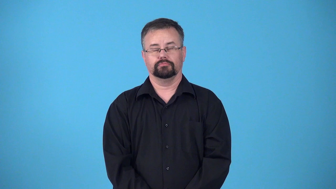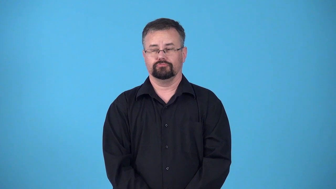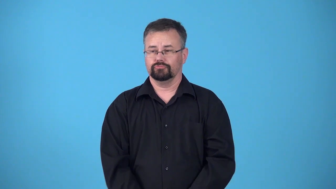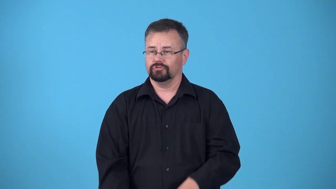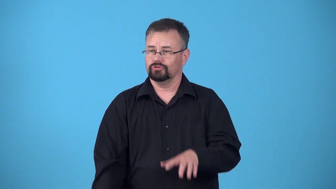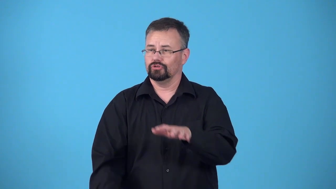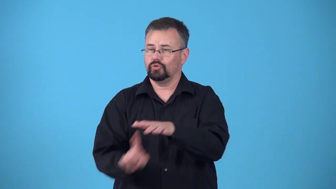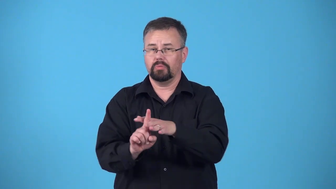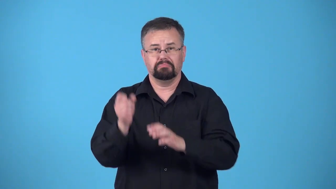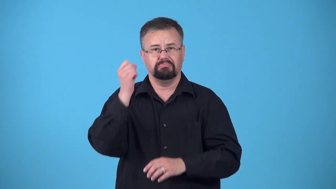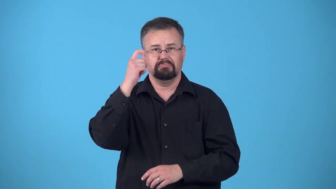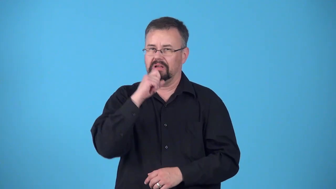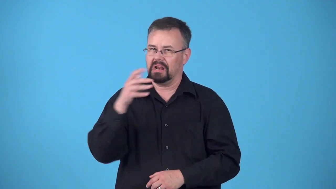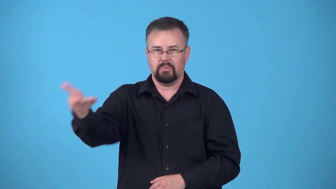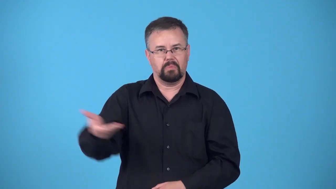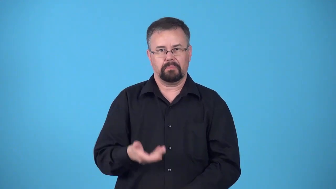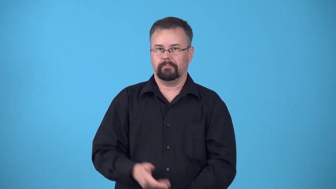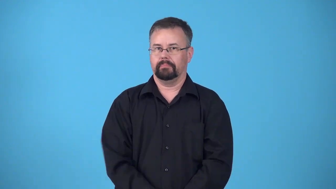turn up like a bad penny